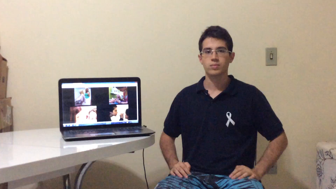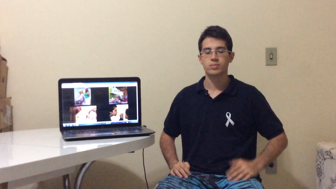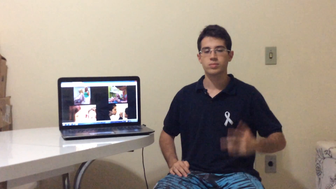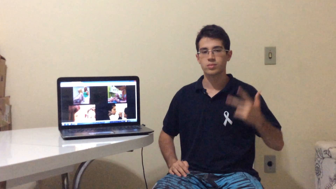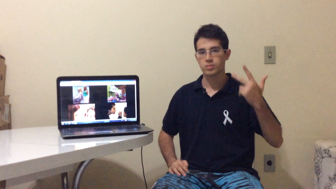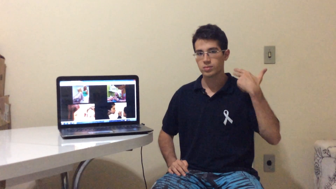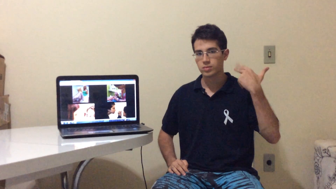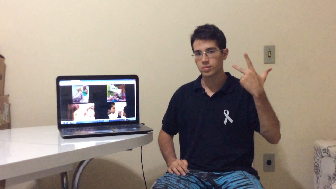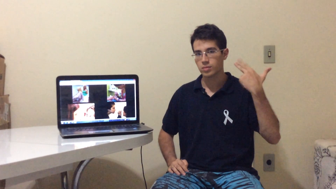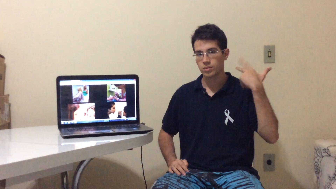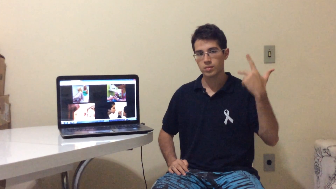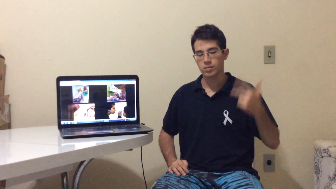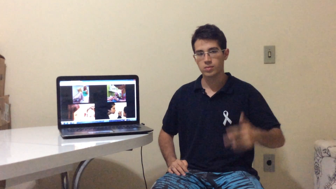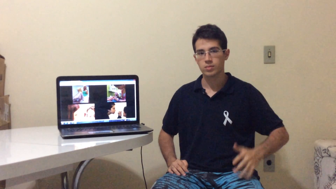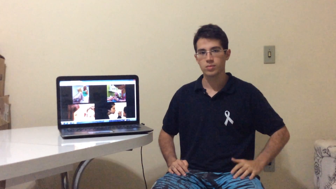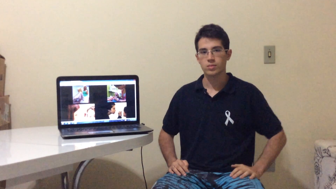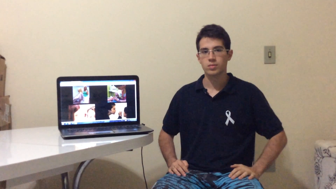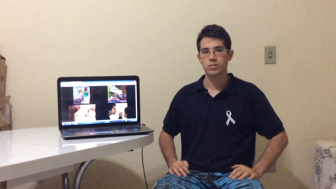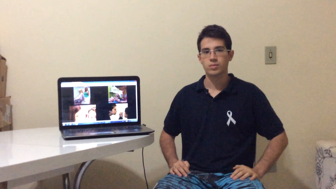beautician